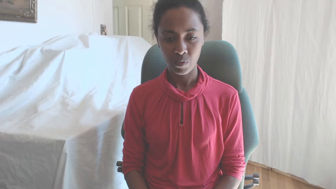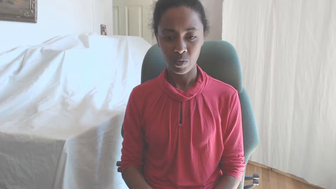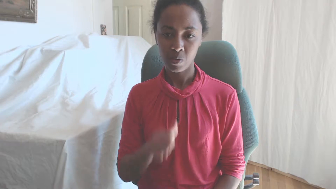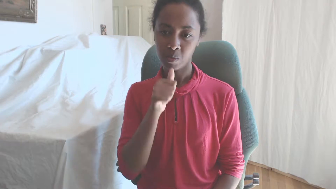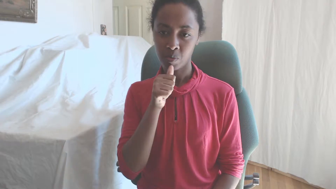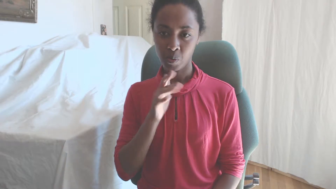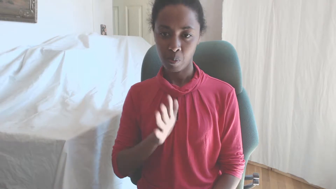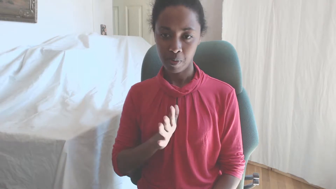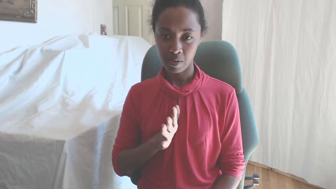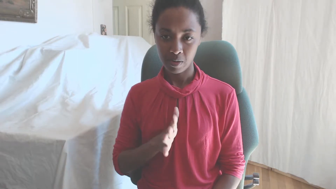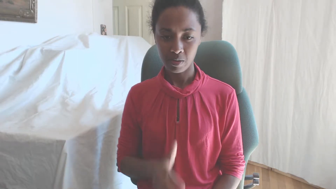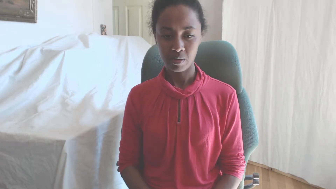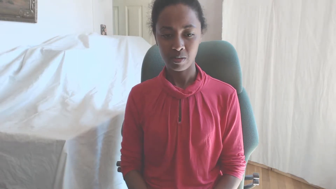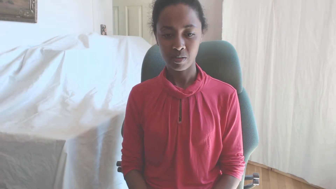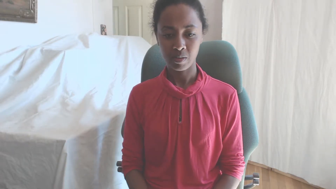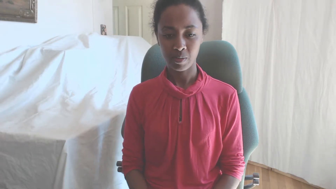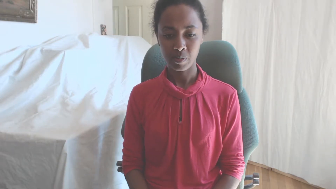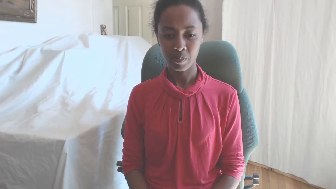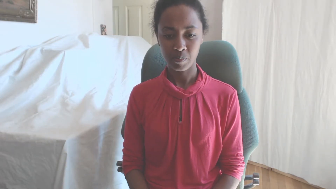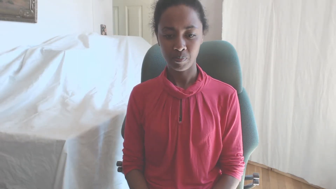woman